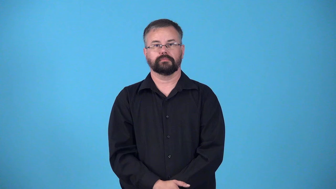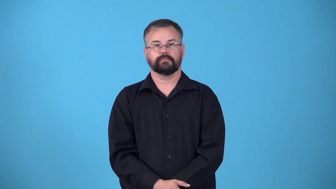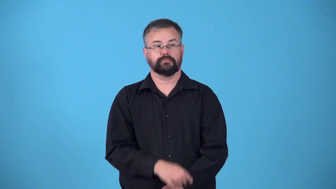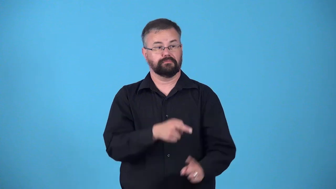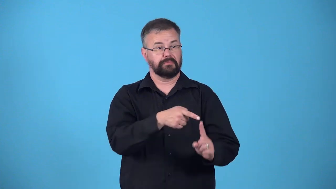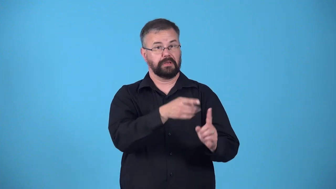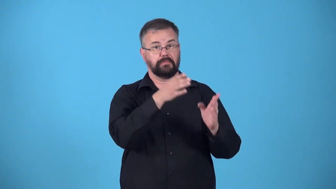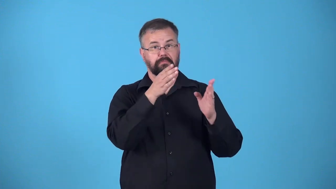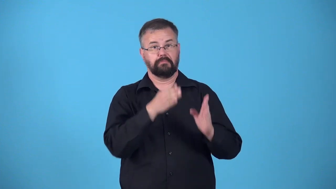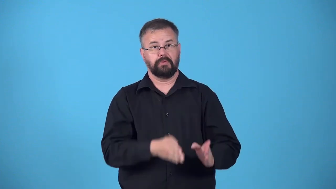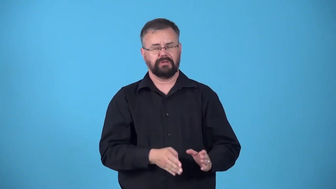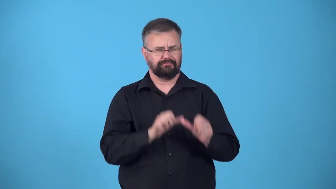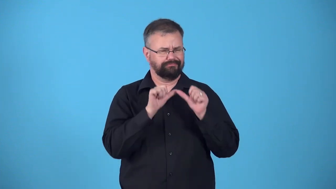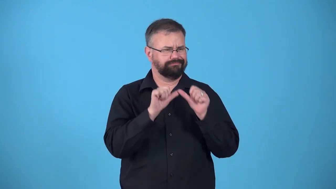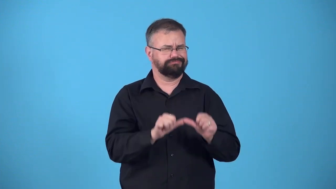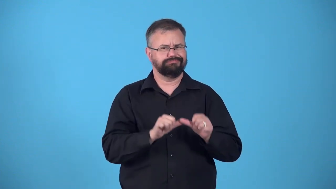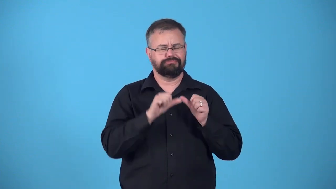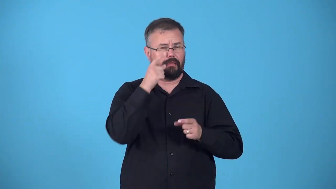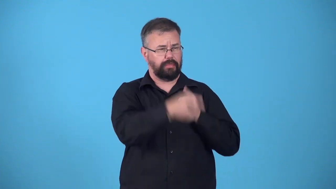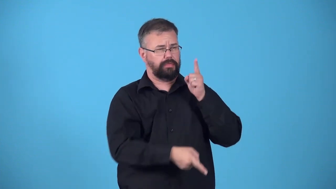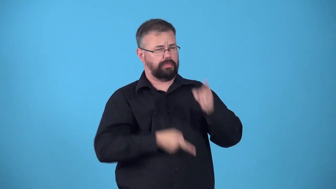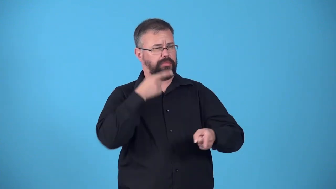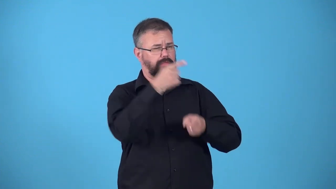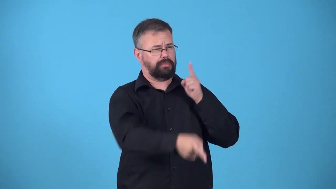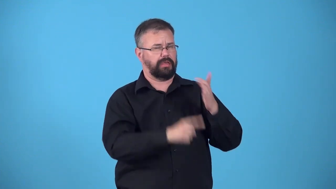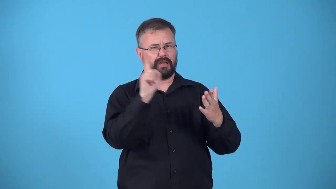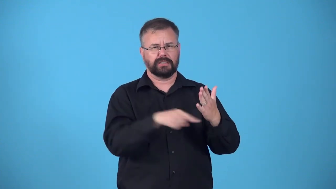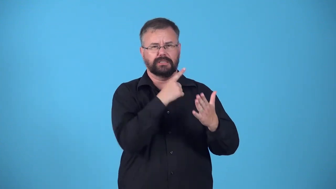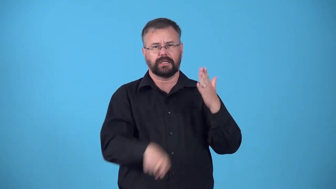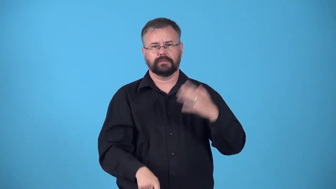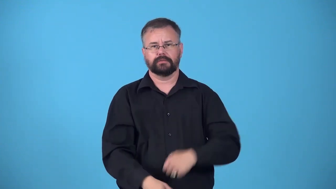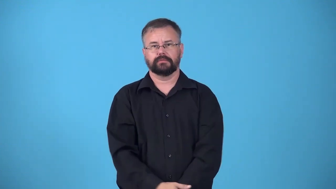embattled